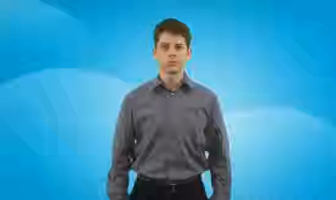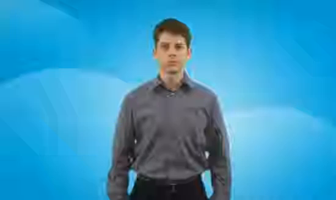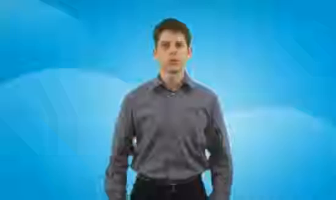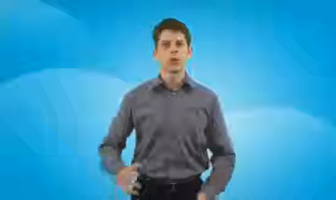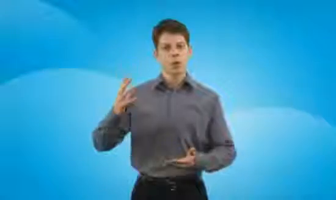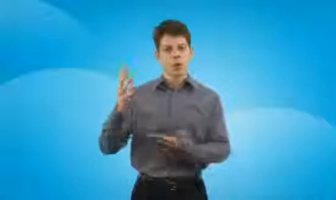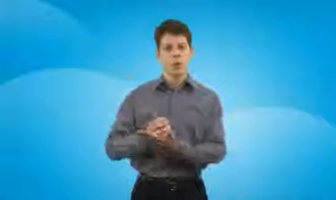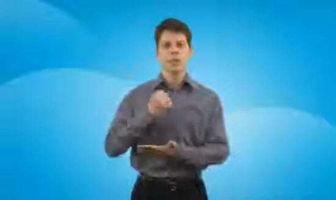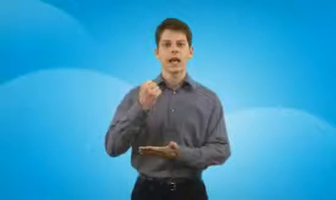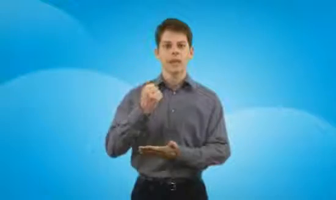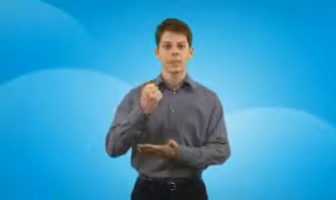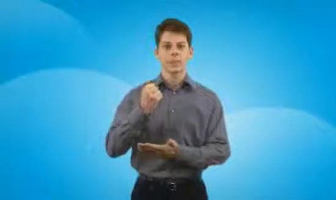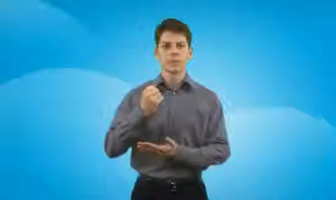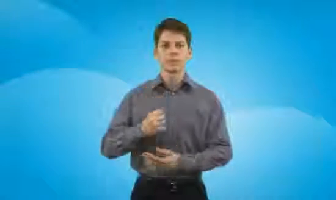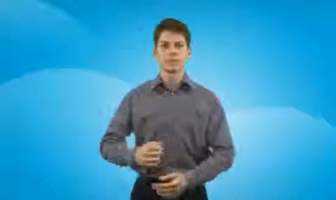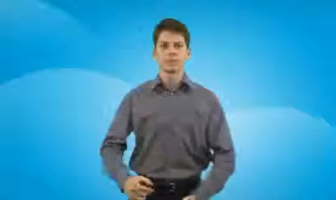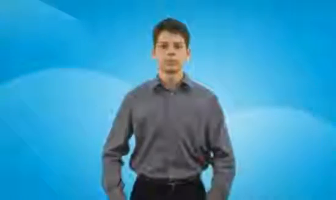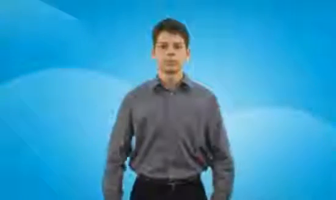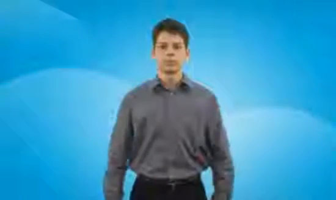Victory